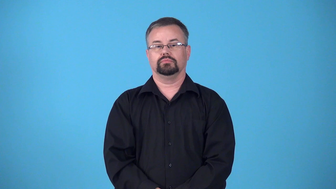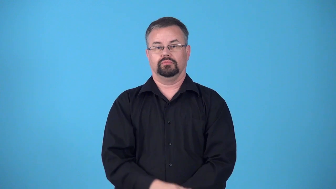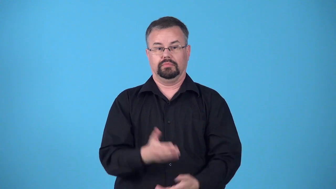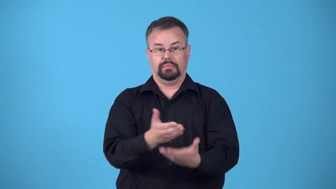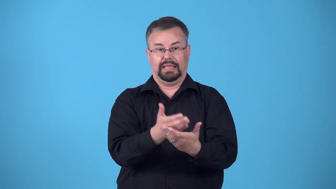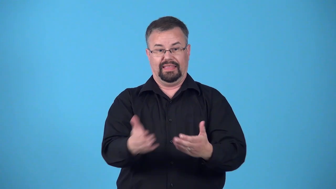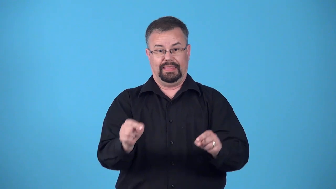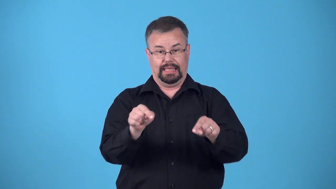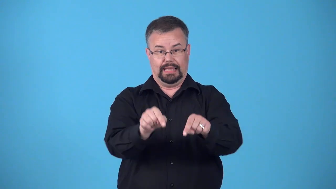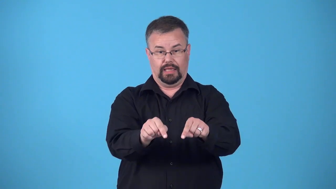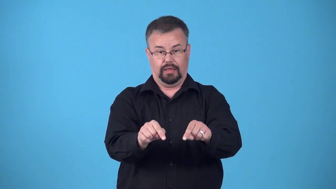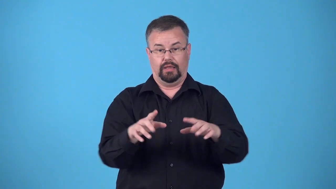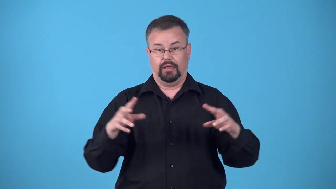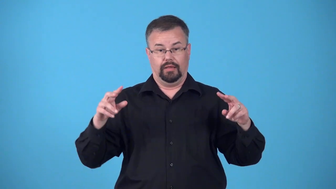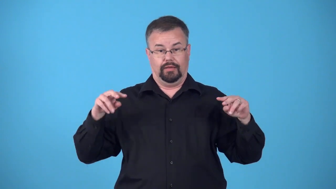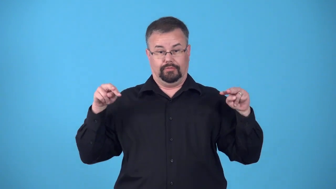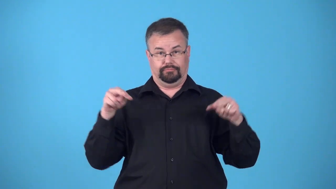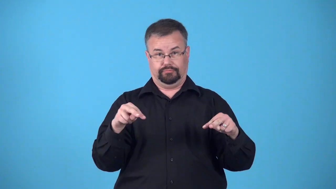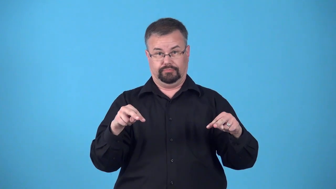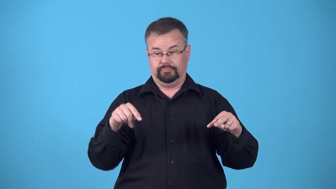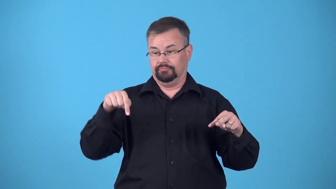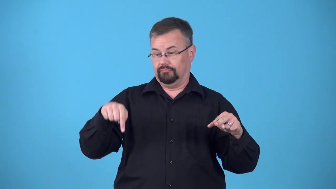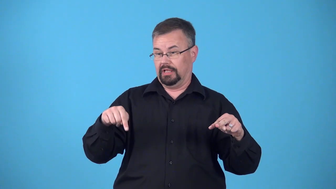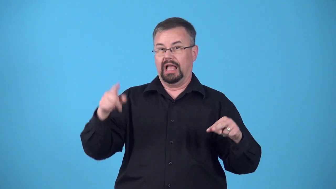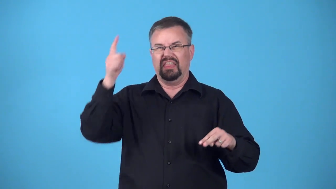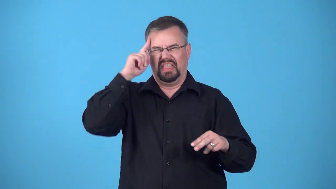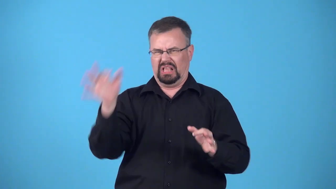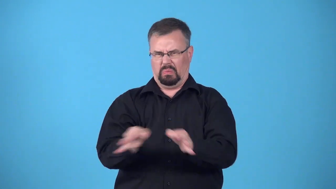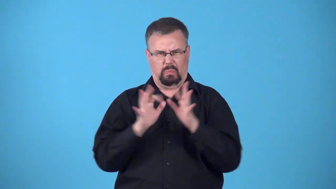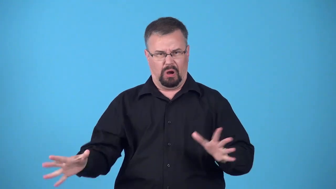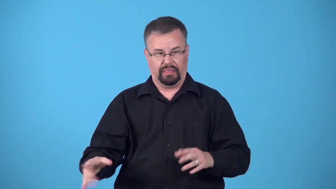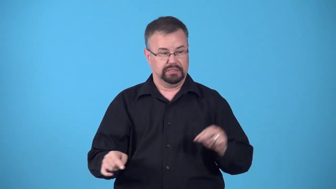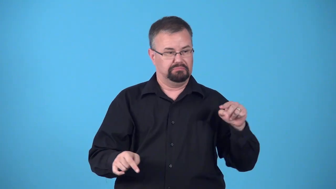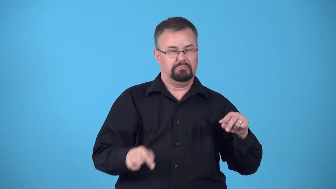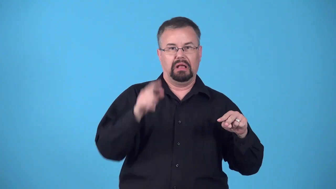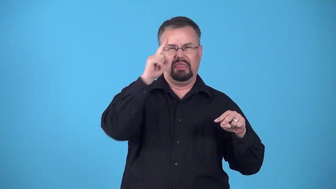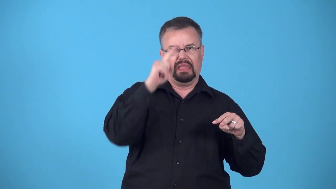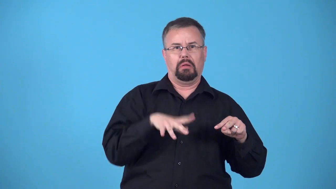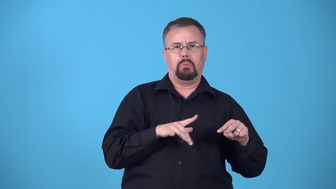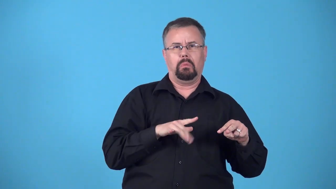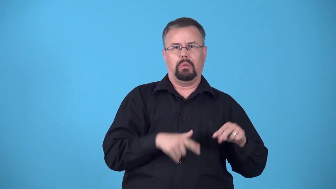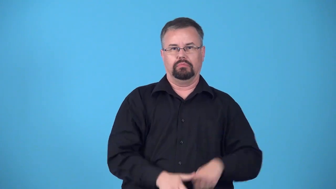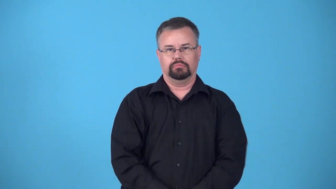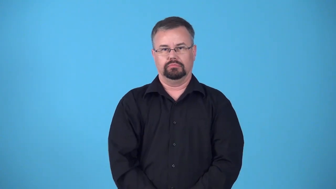one man's garbage is another man's treasure